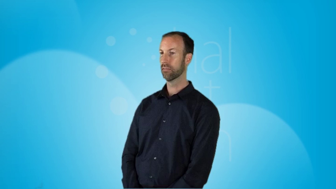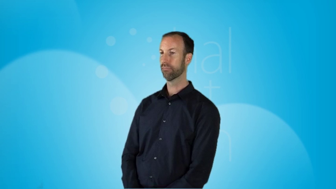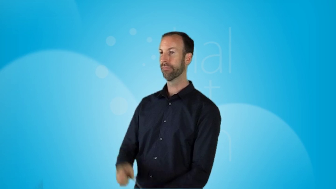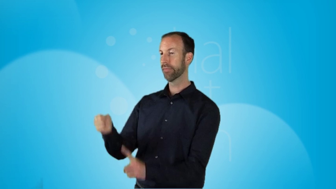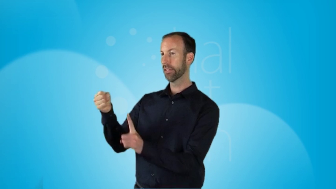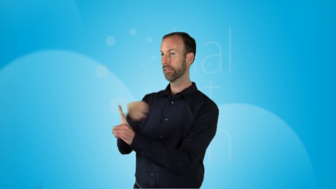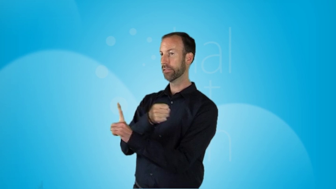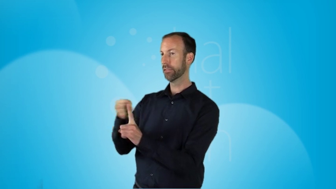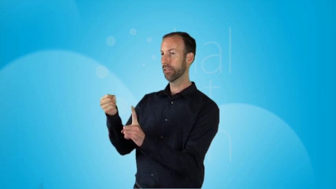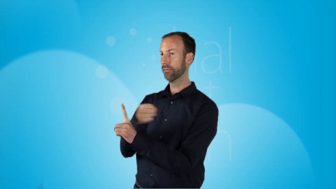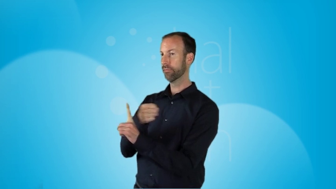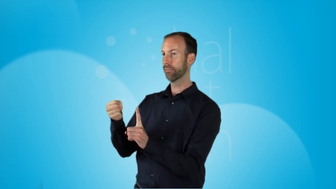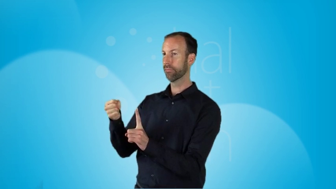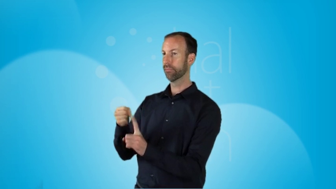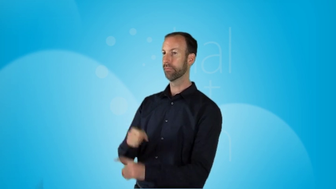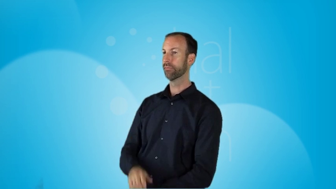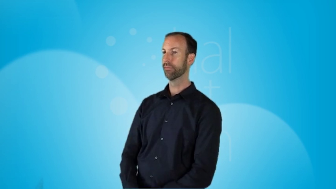assault